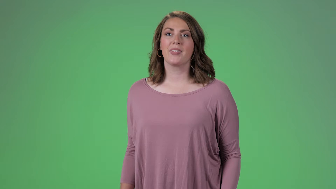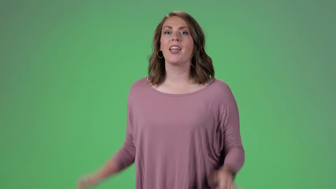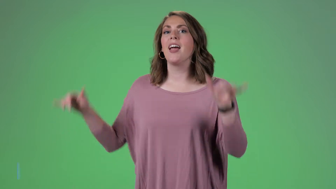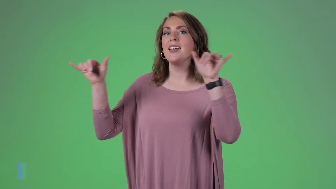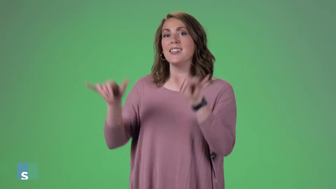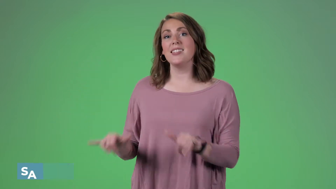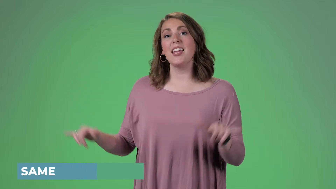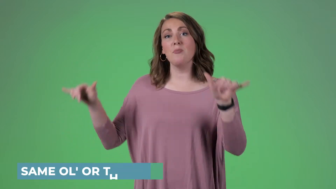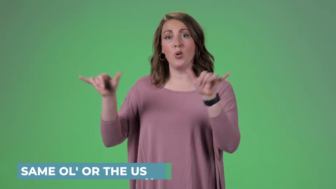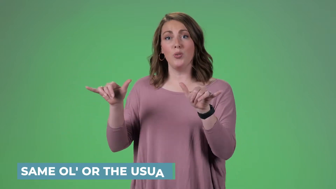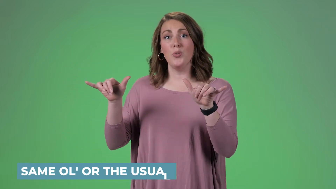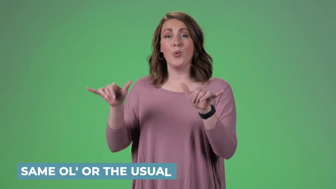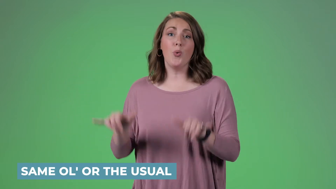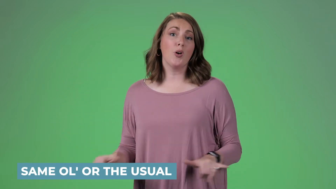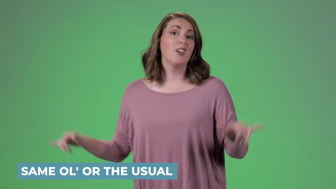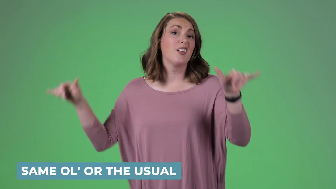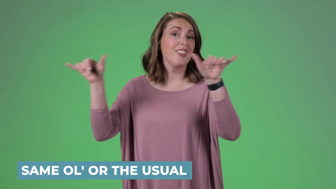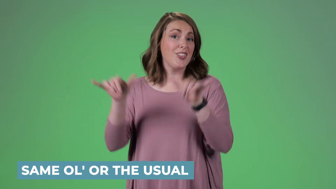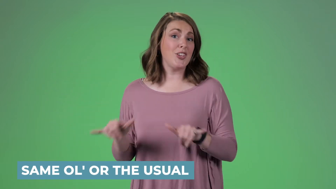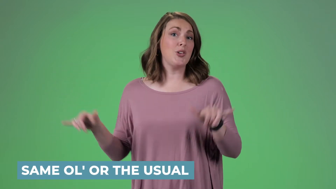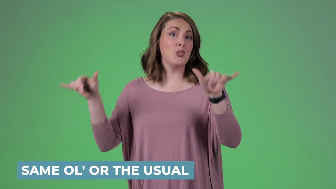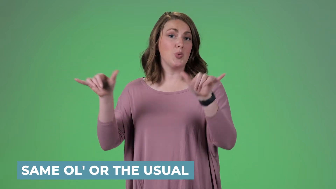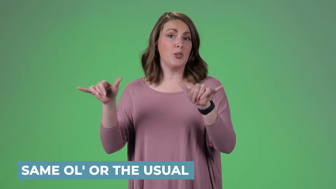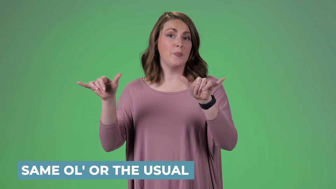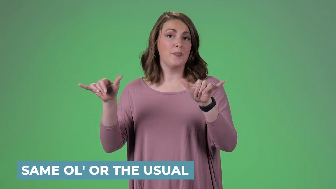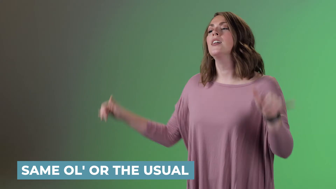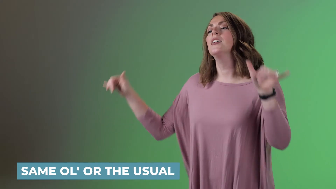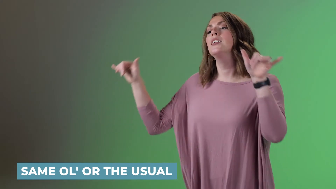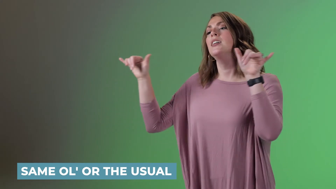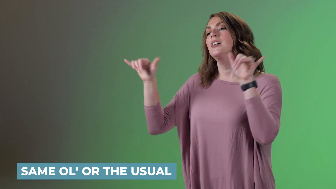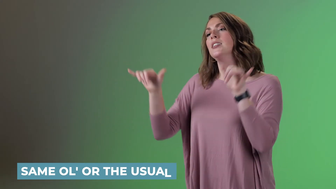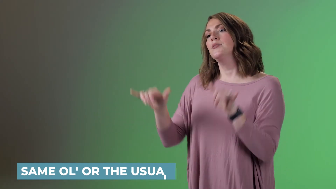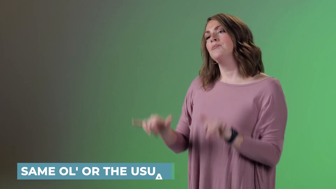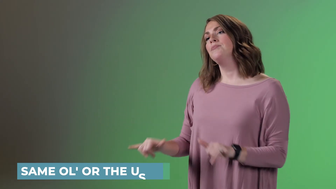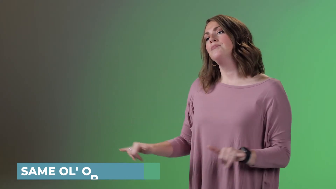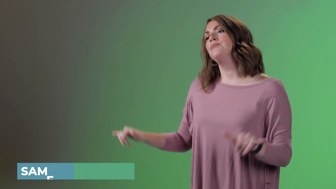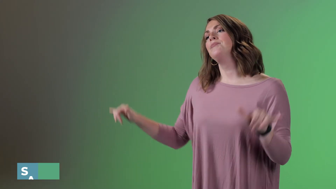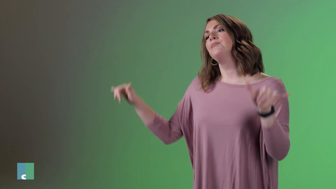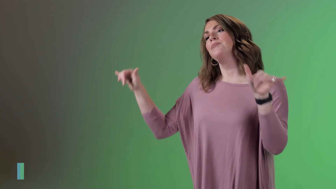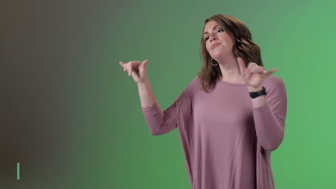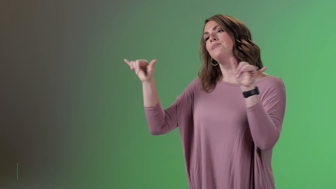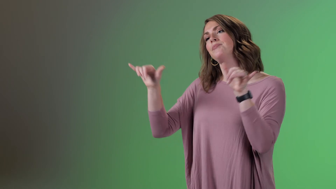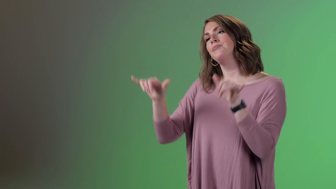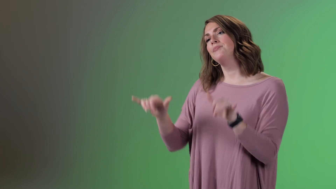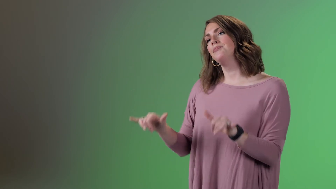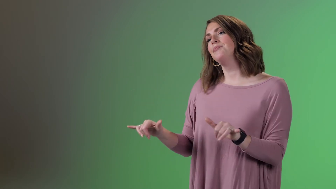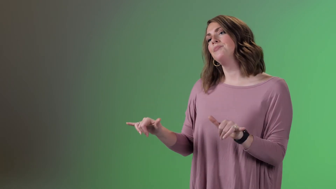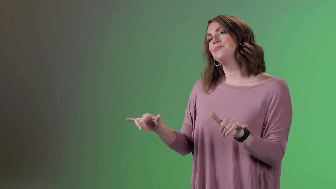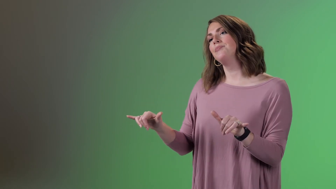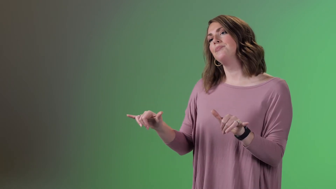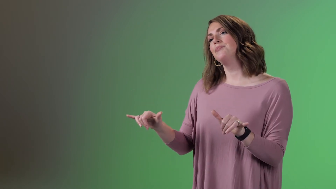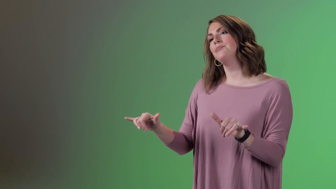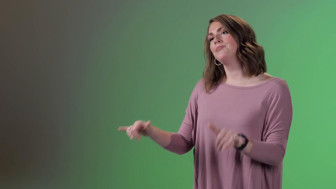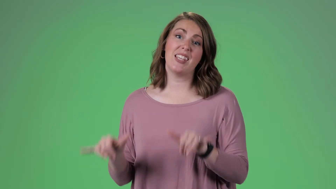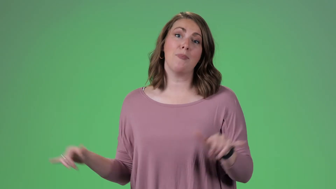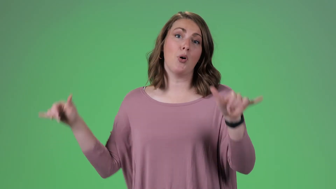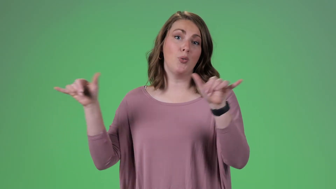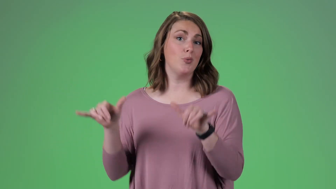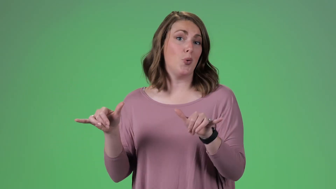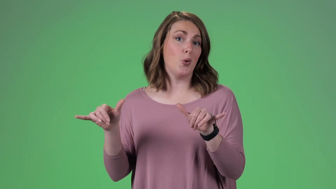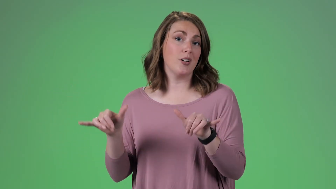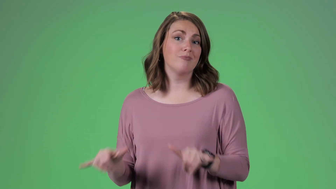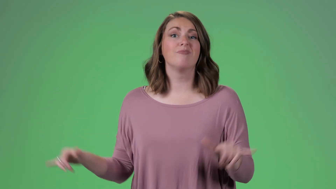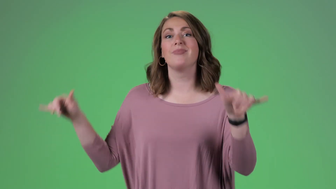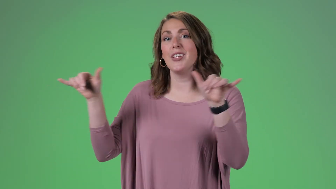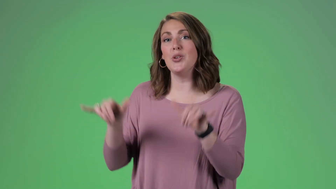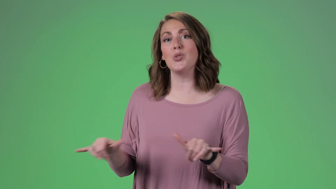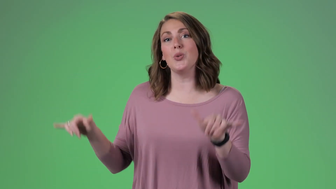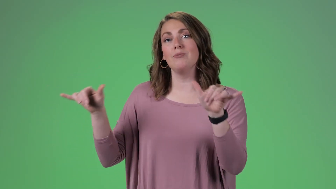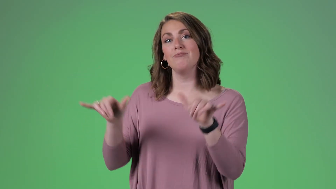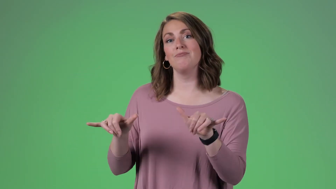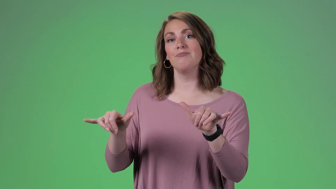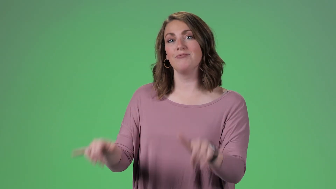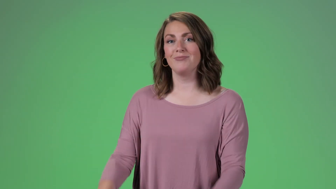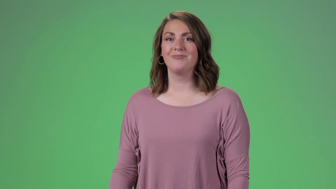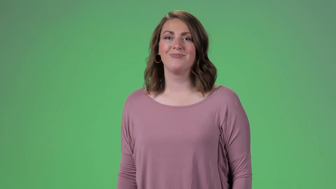Same Ol' or Usual